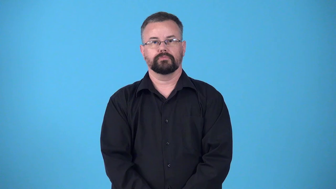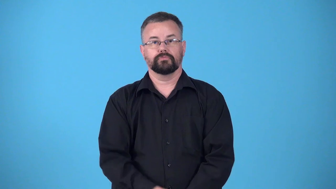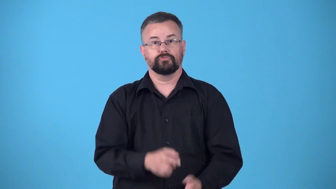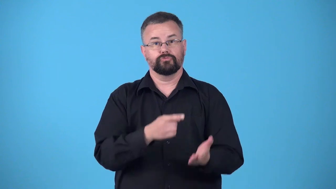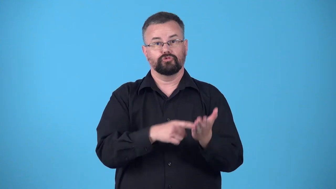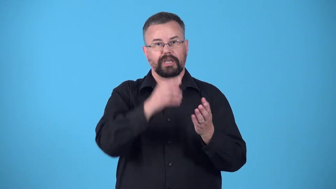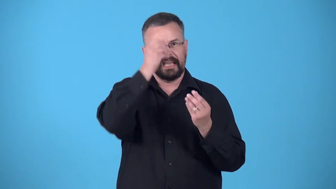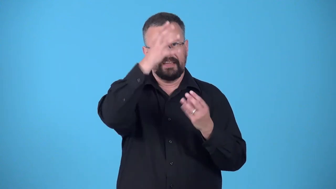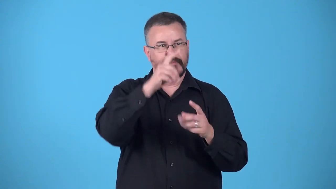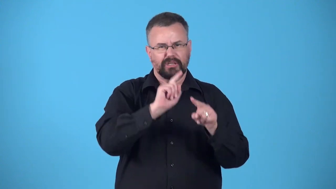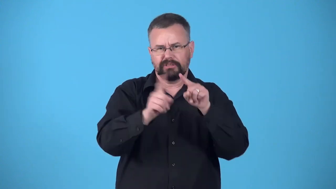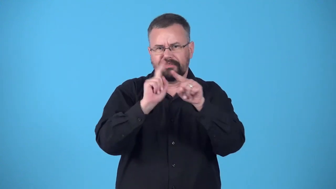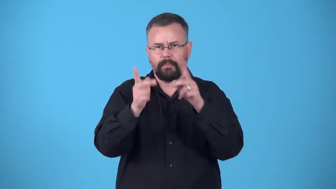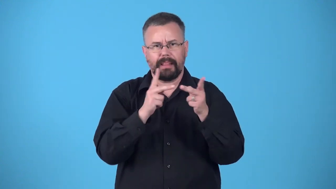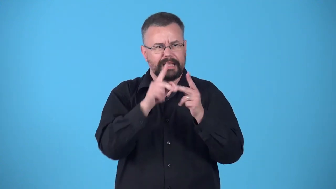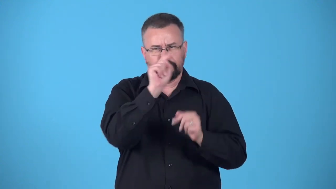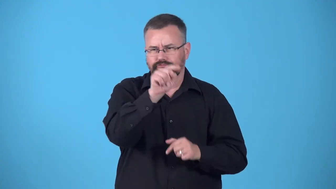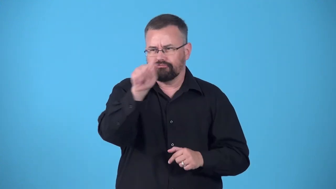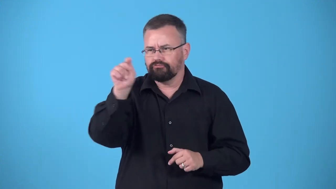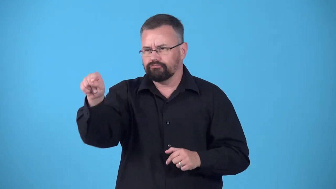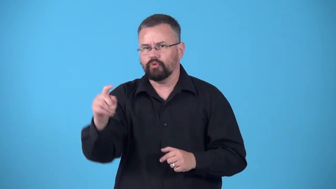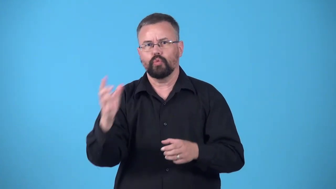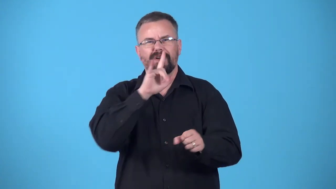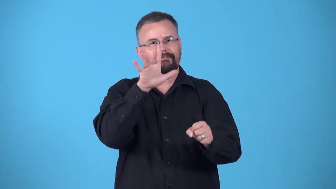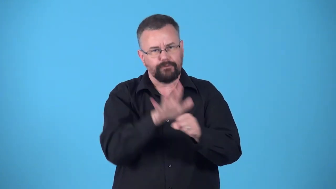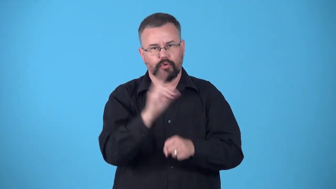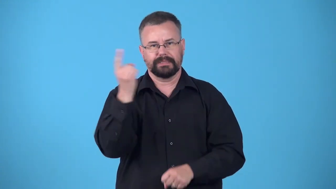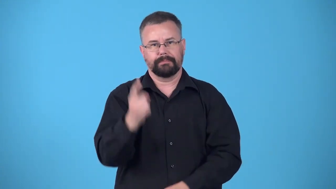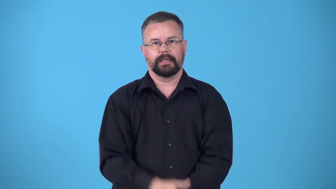crosscheck